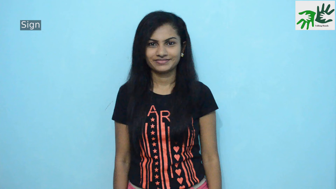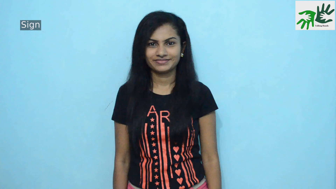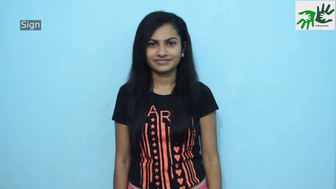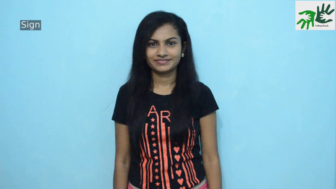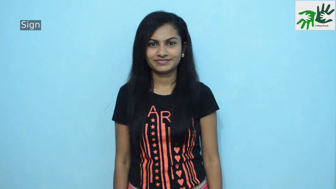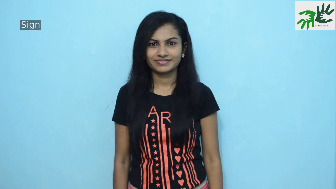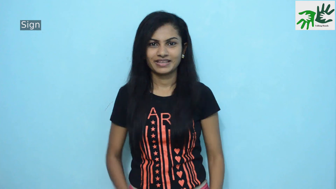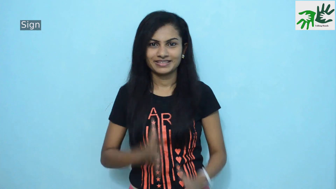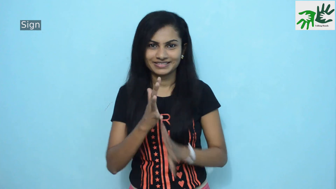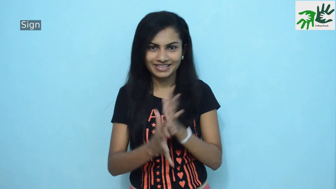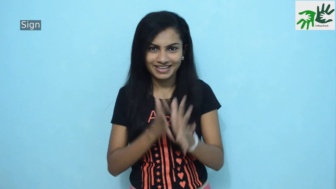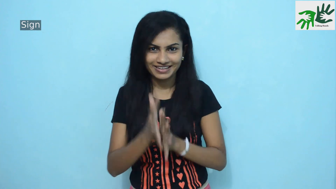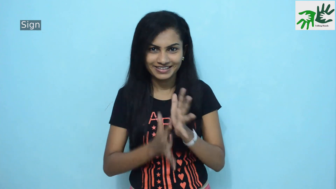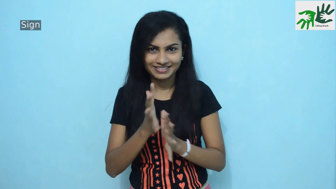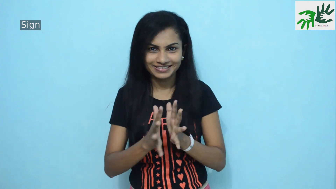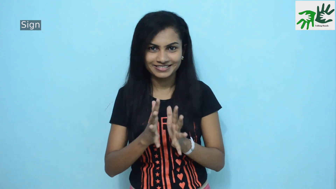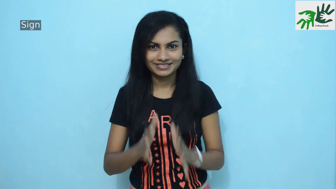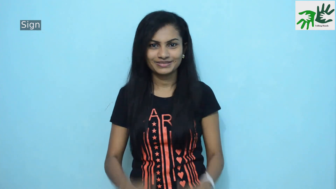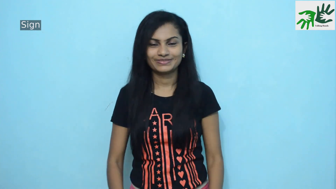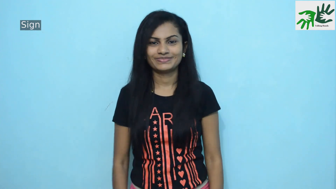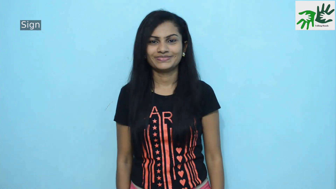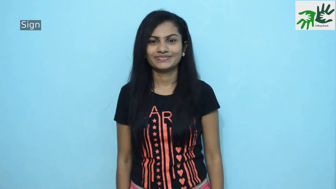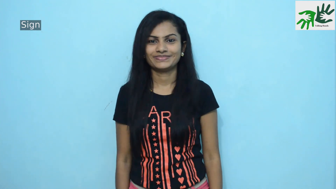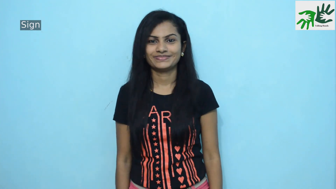Sign